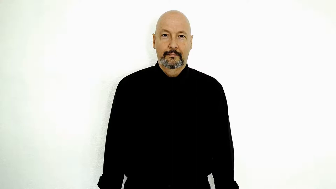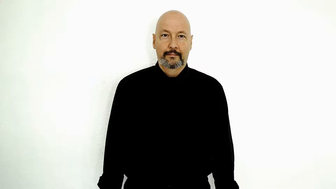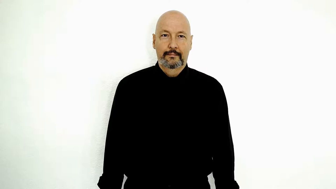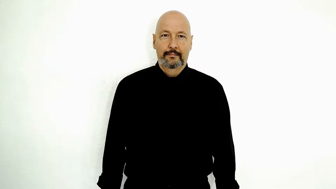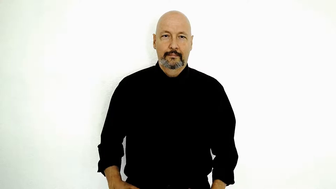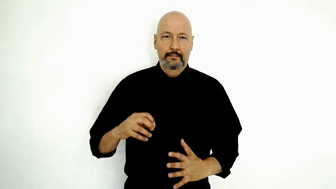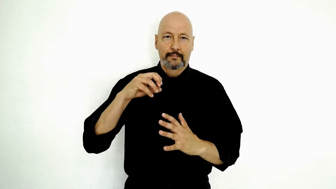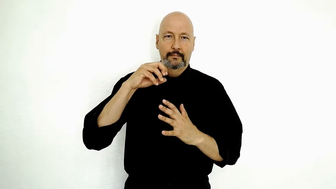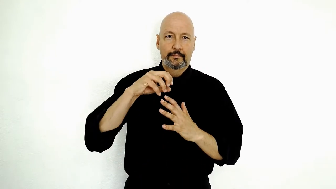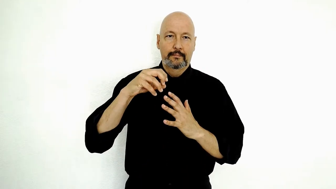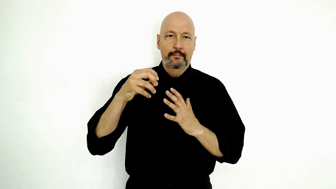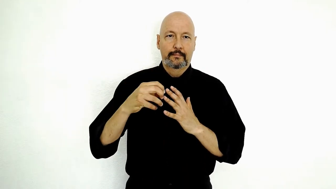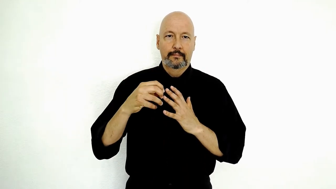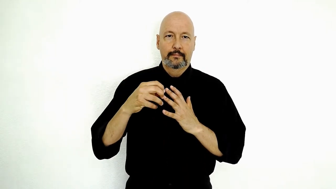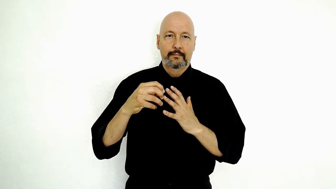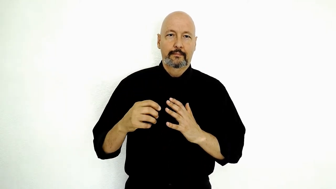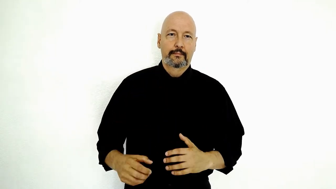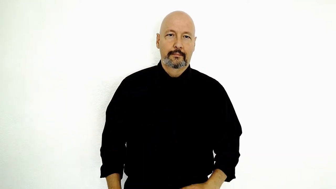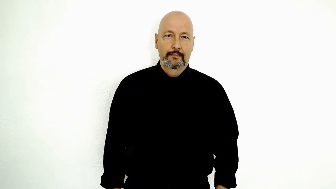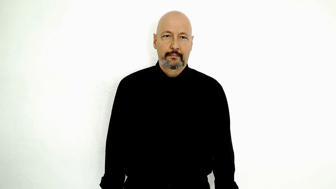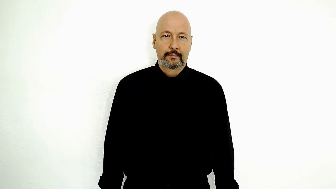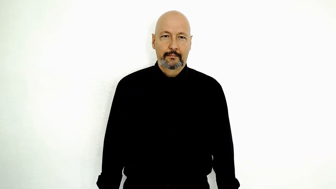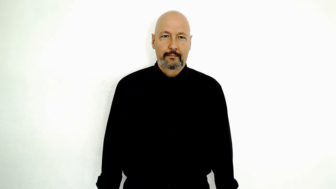BROCCOLI-[3-clumps-on-5-hand-version]